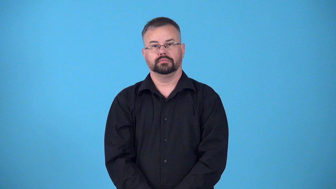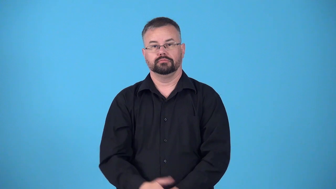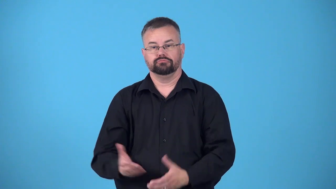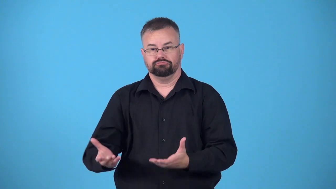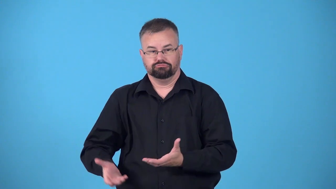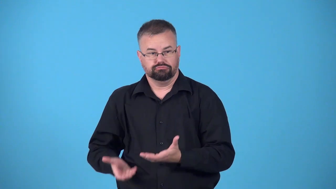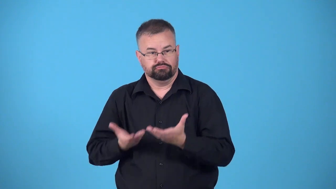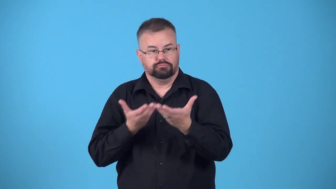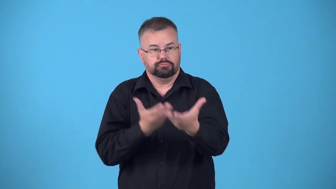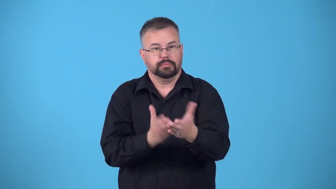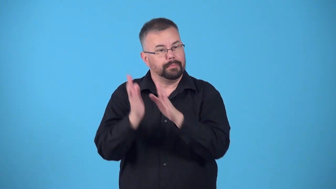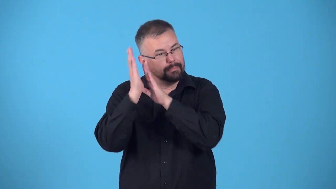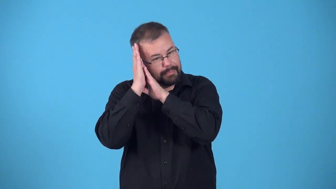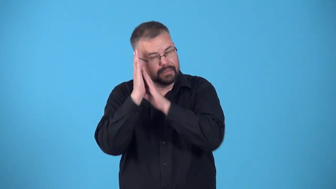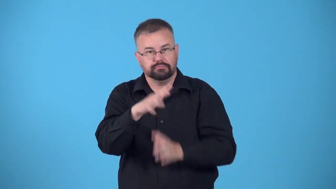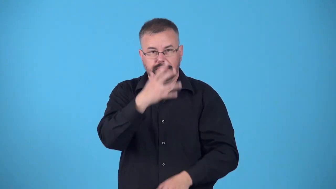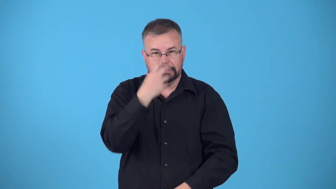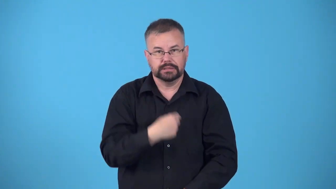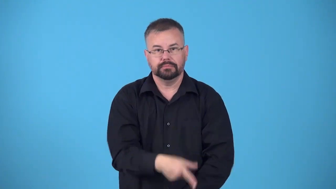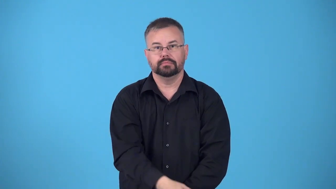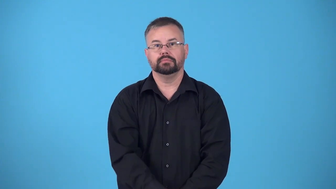put to sleep, put to bed